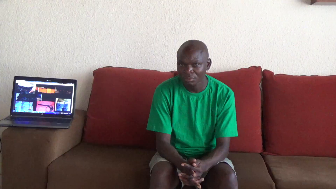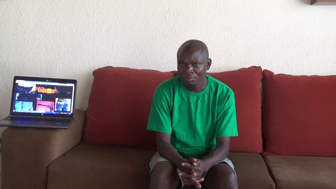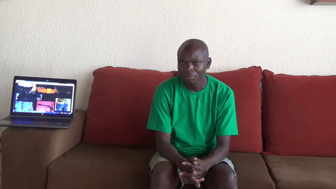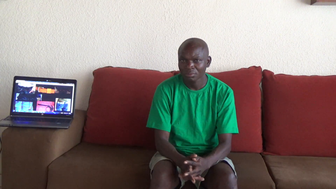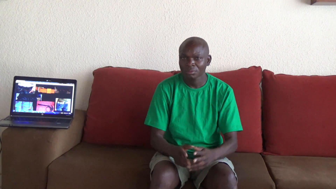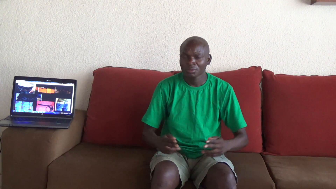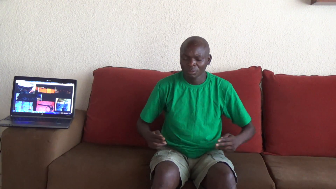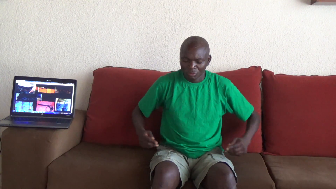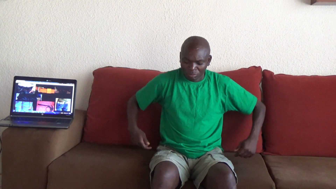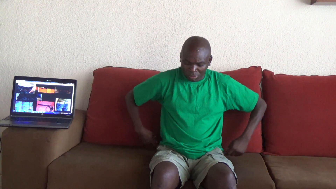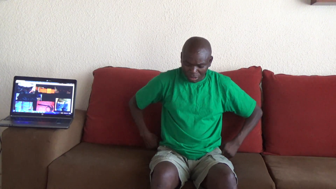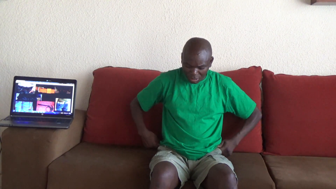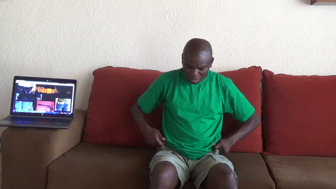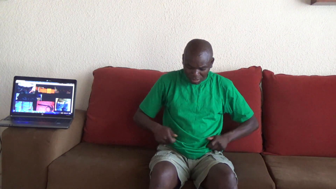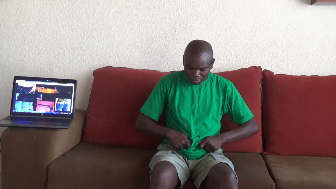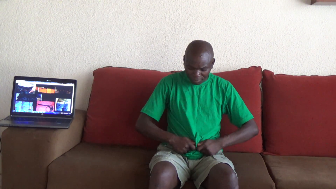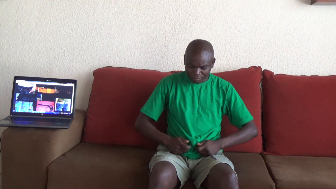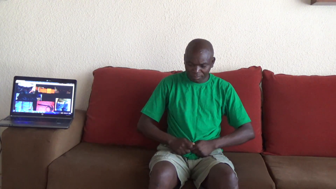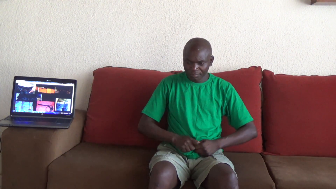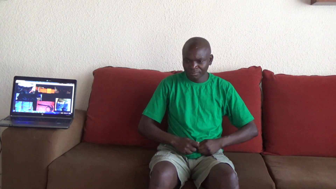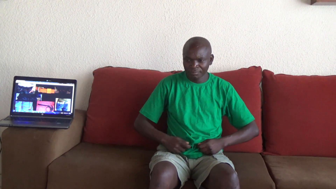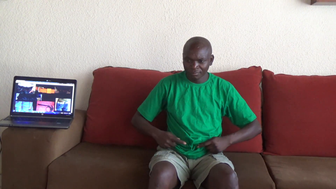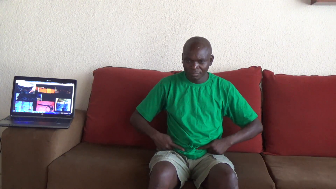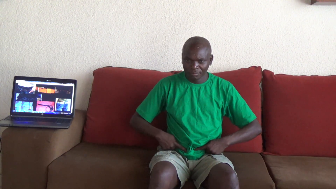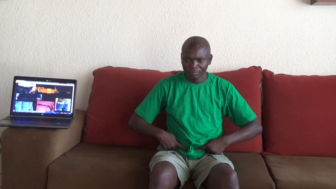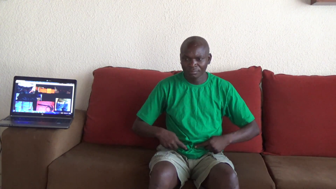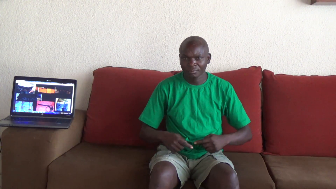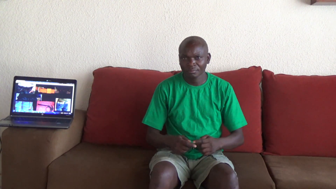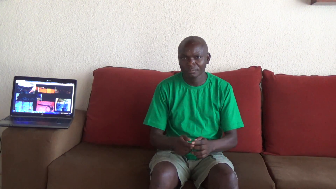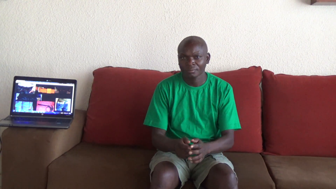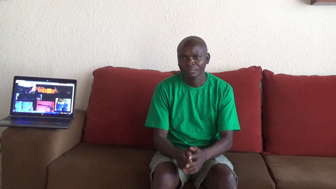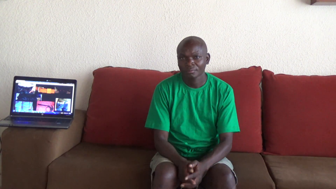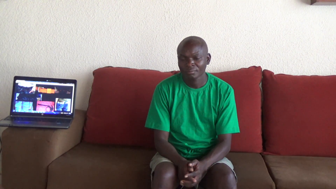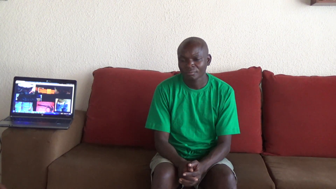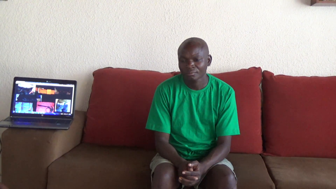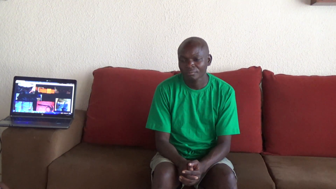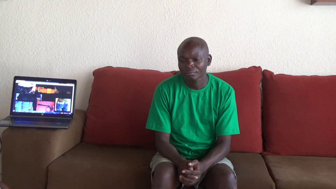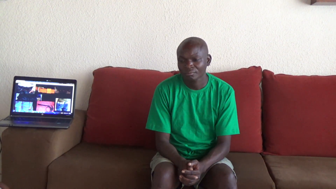belt